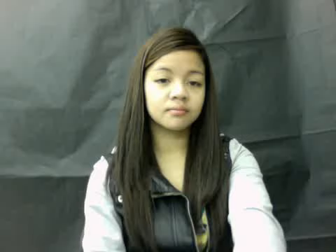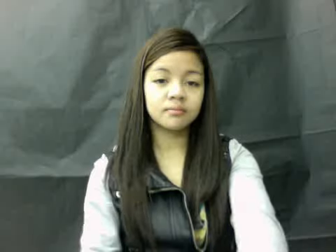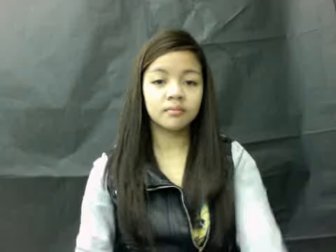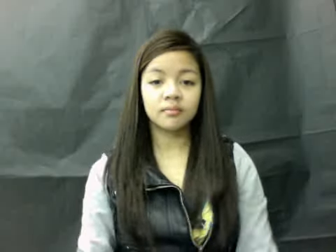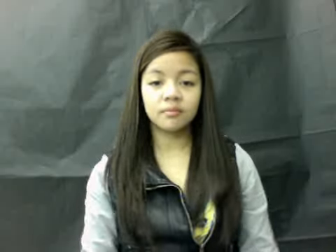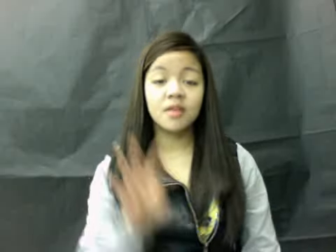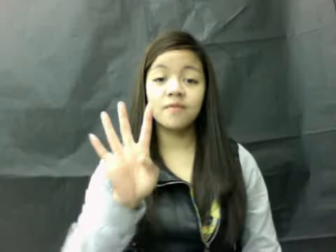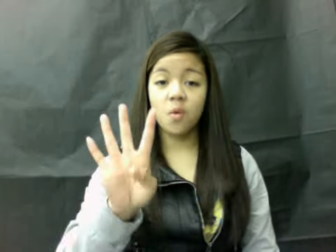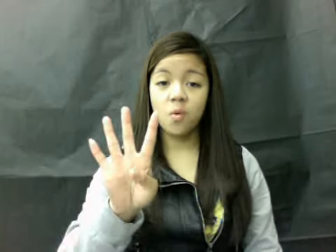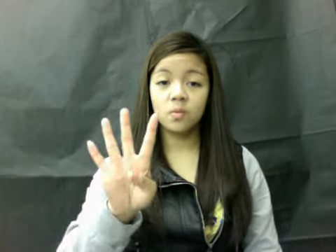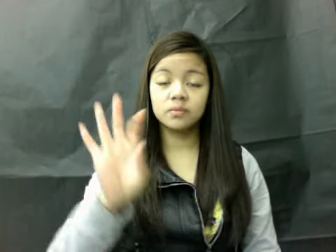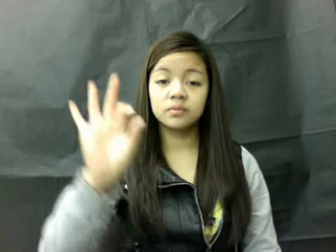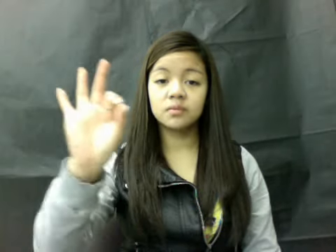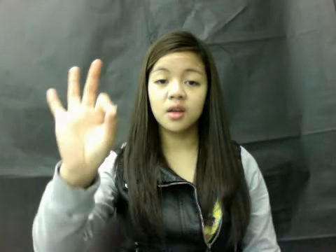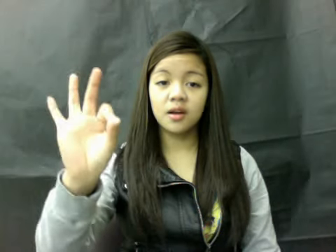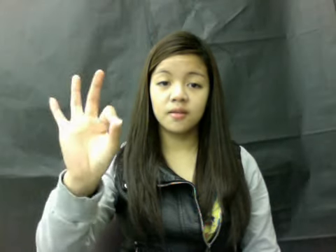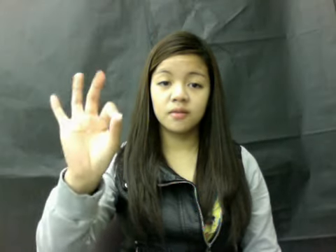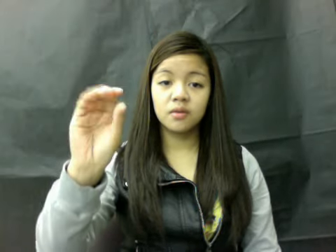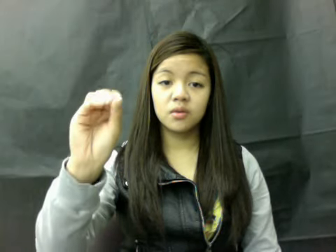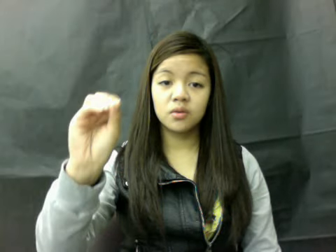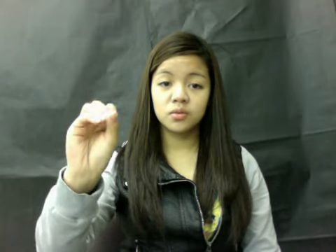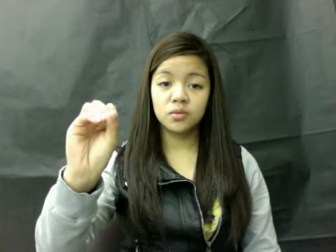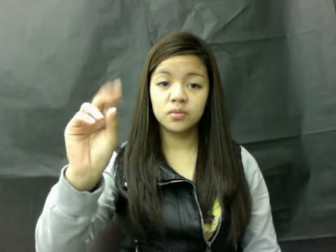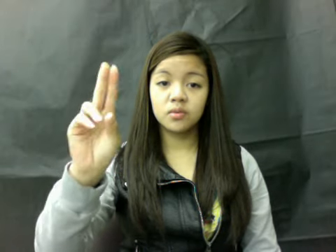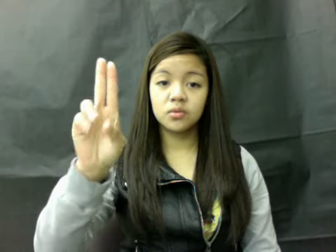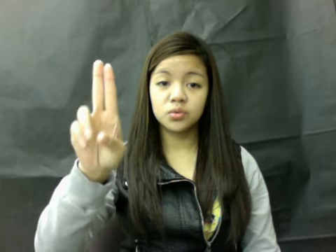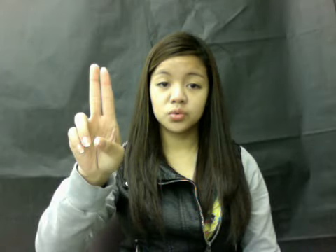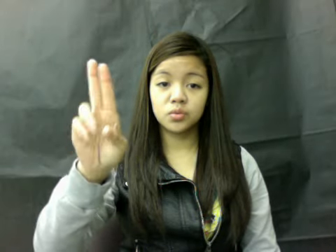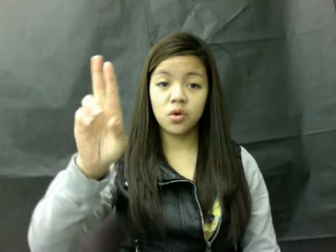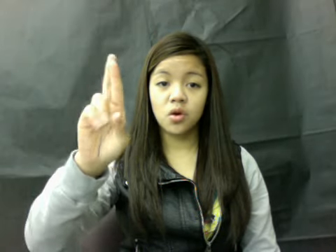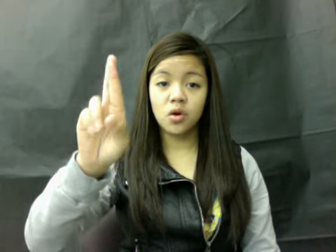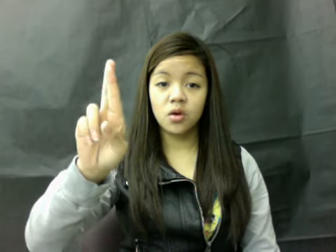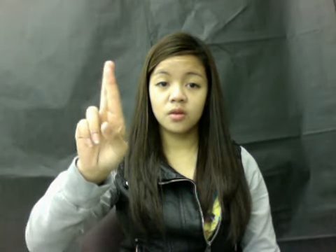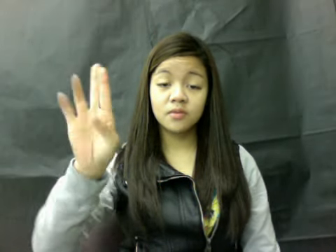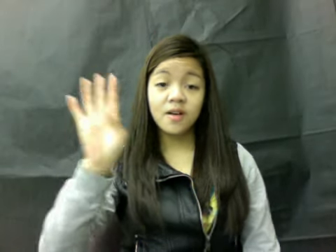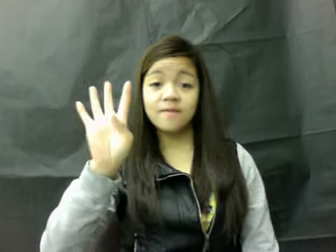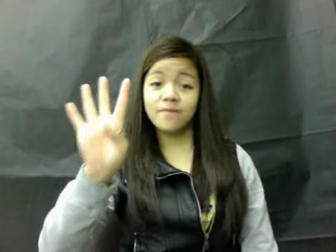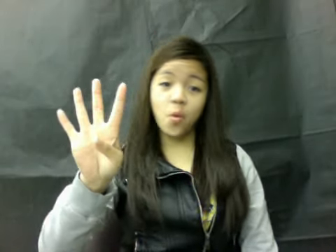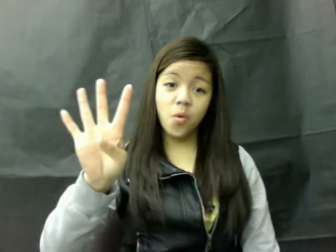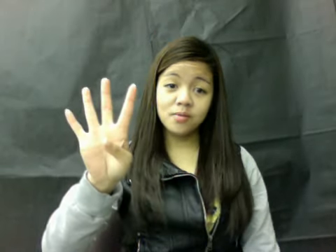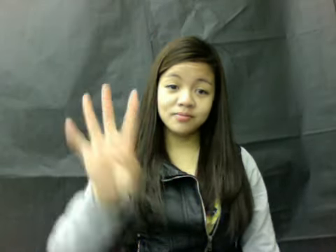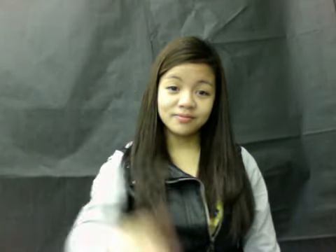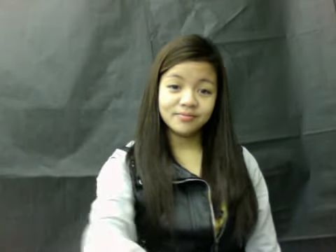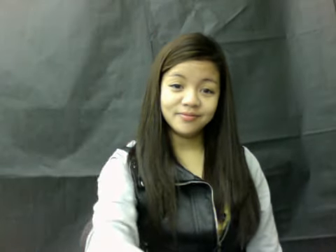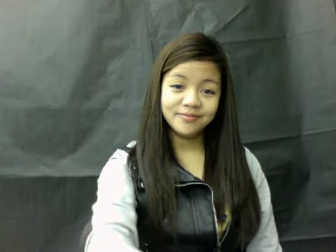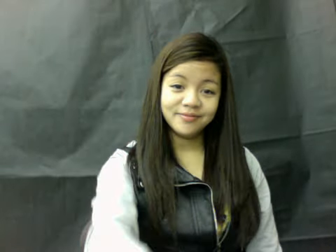Four